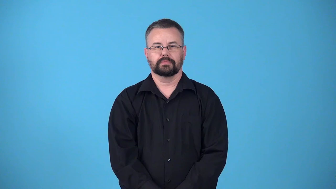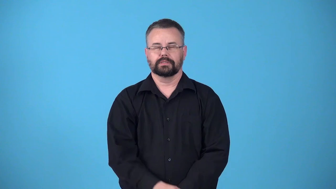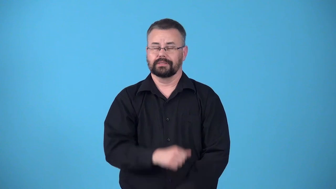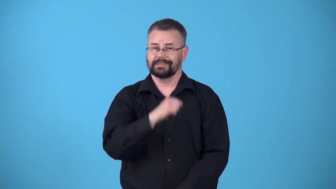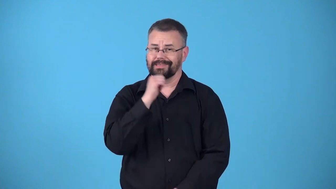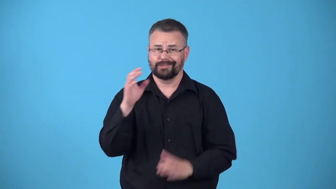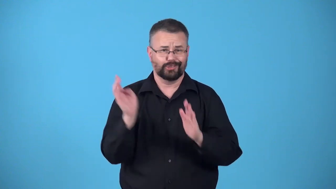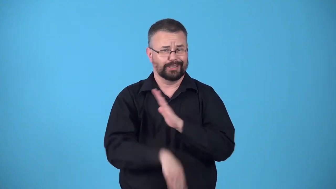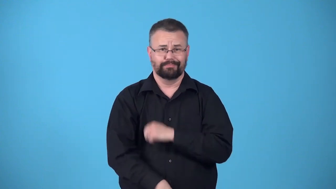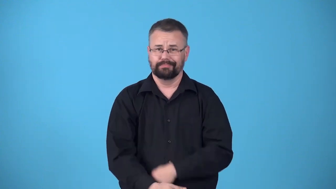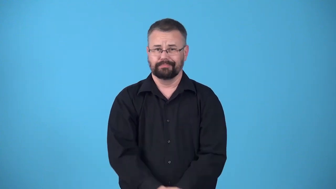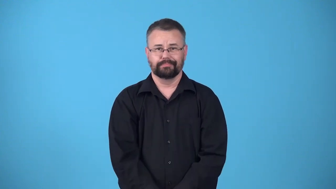cheap at half the price